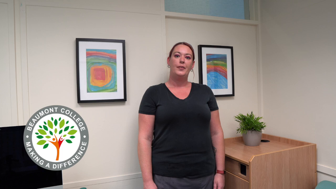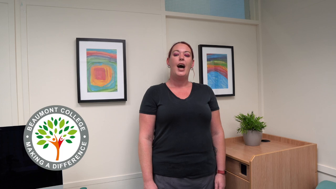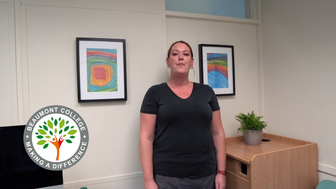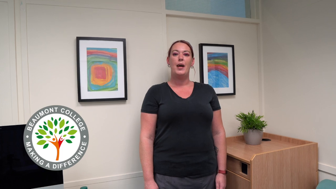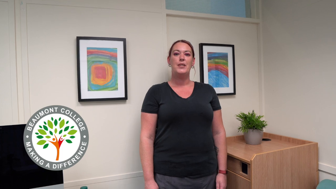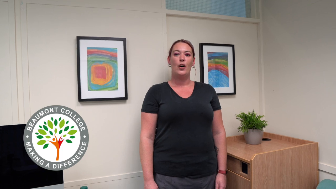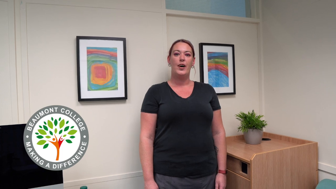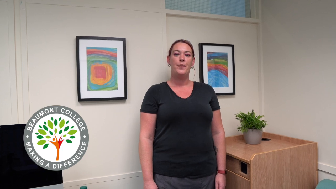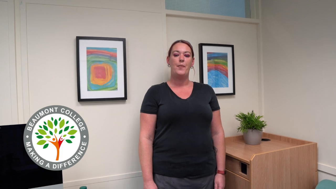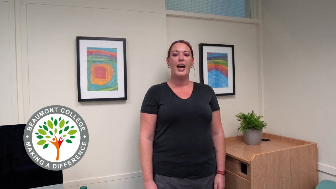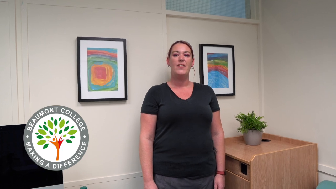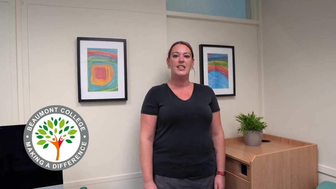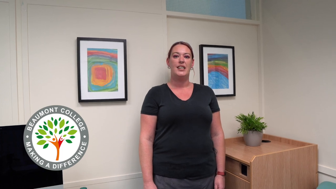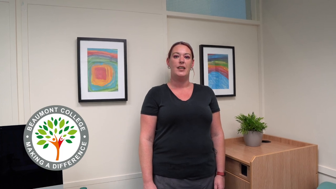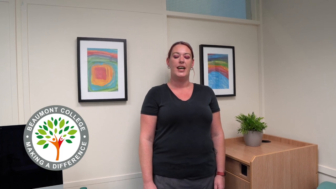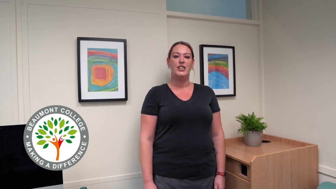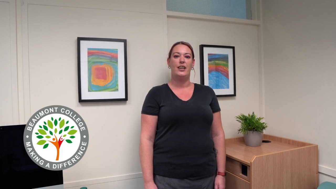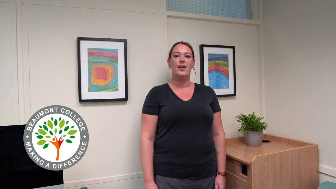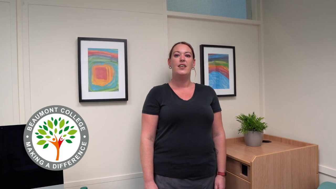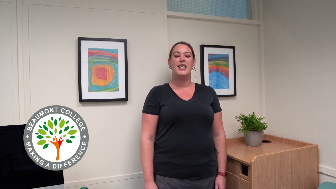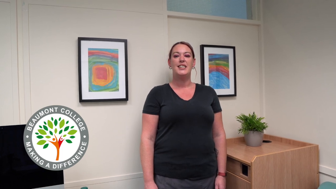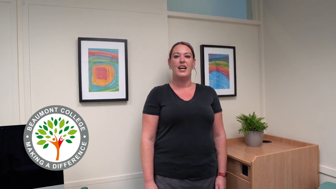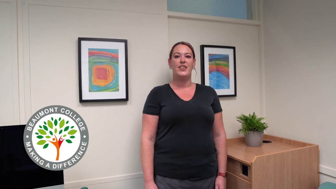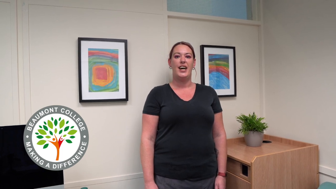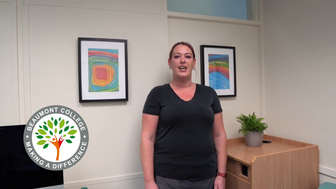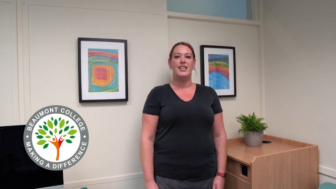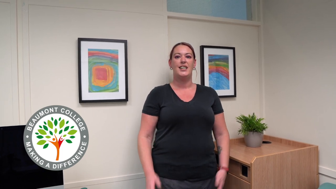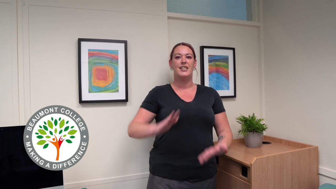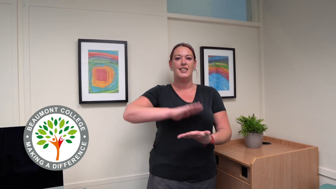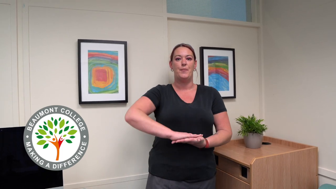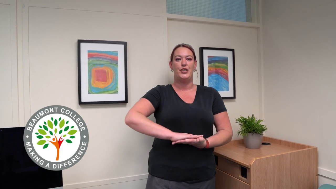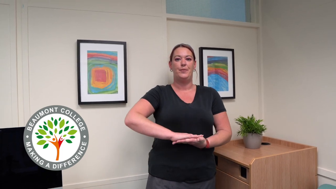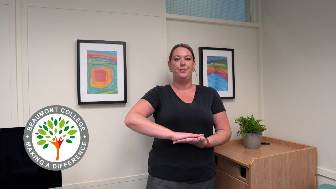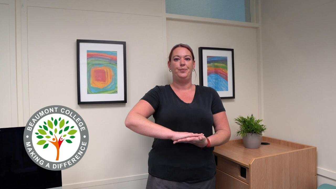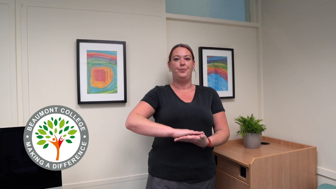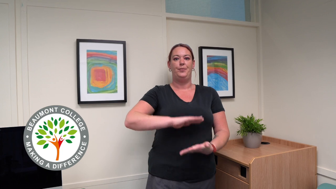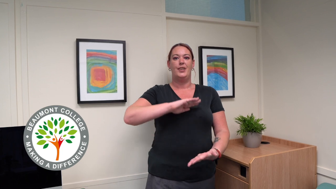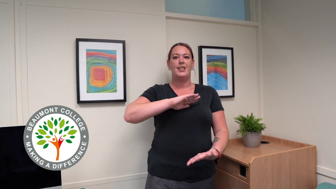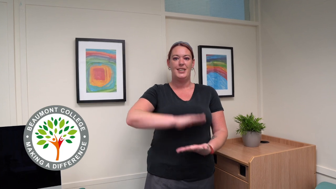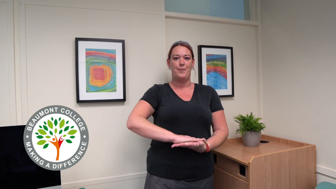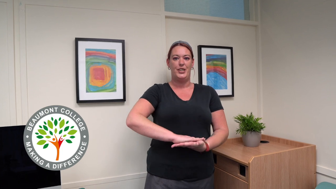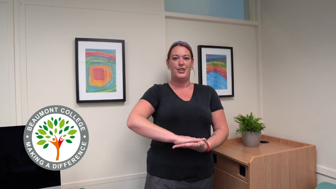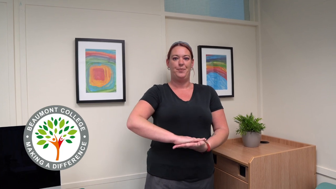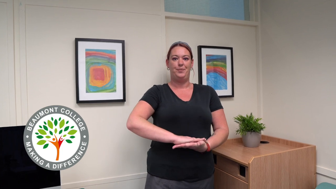Sandwich